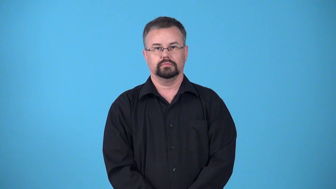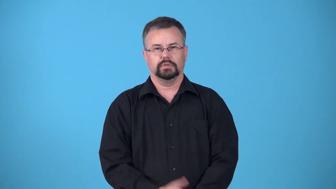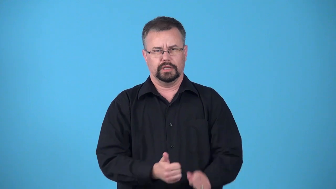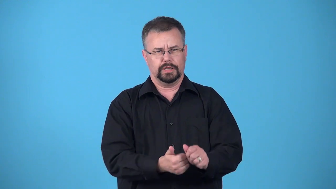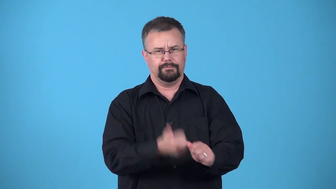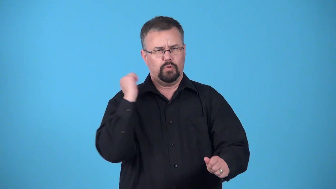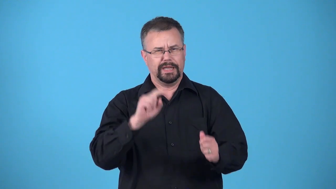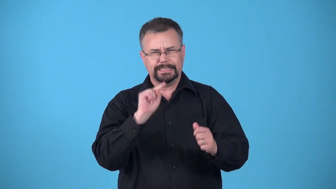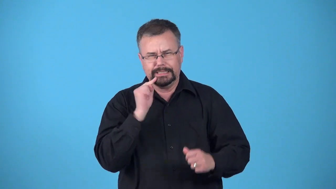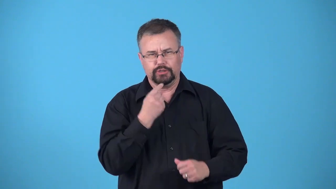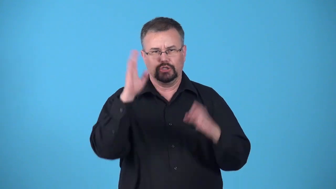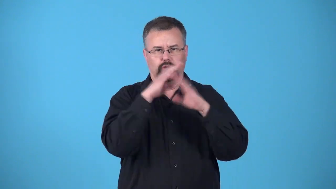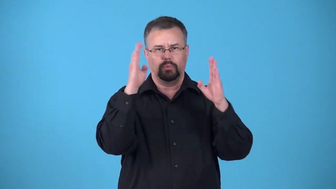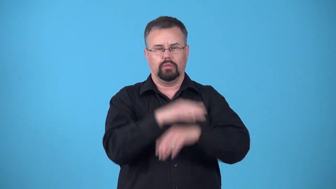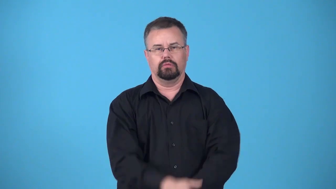save your skin